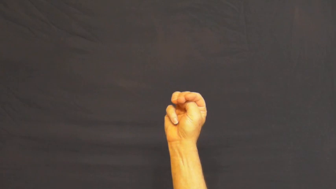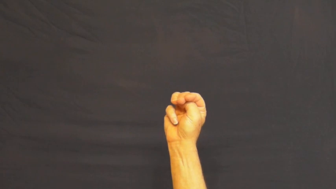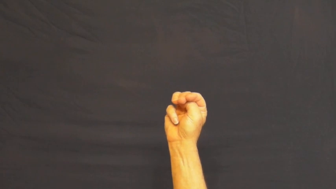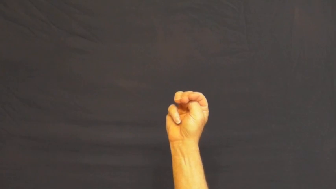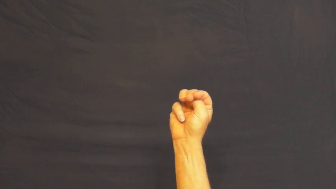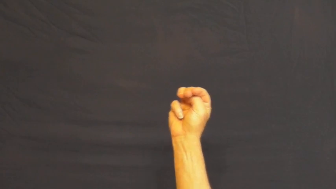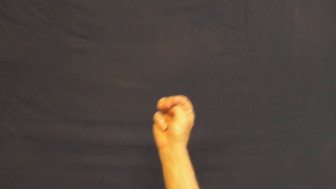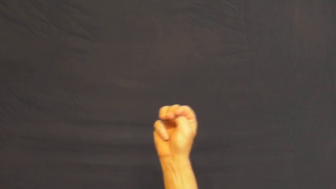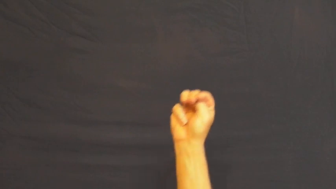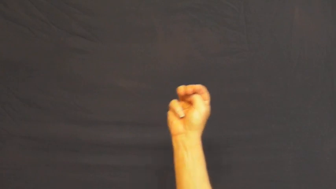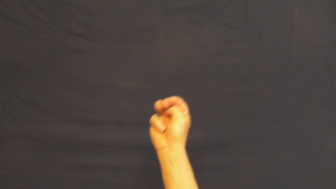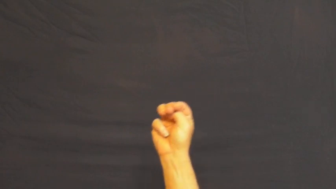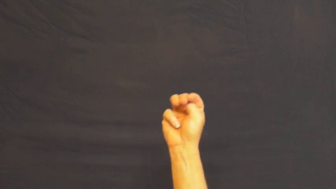Manchester,NH,Morganton,NC